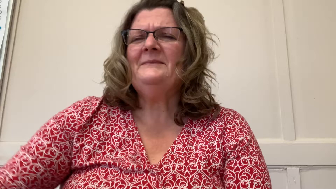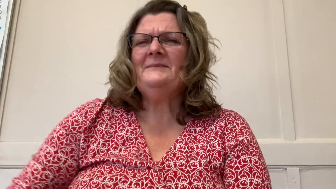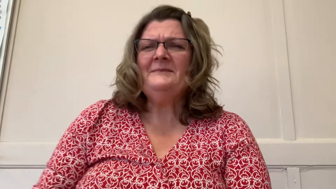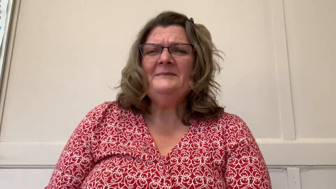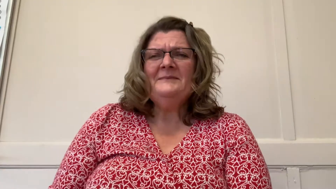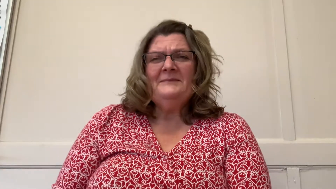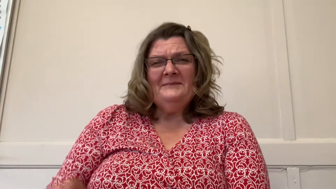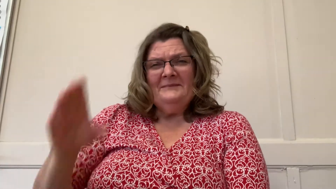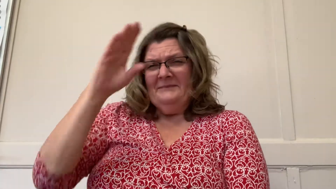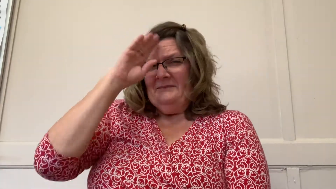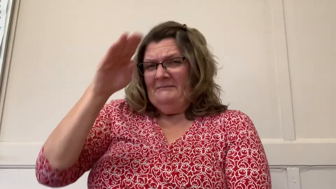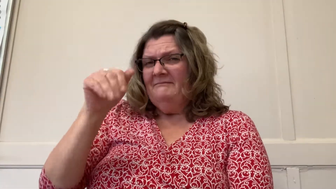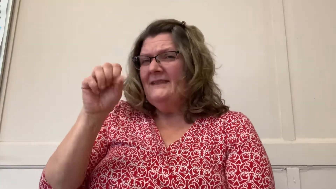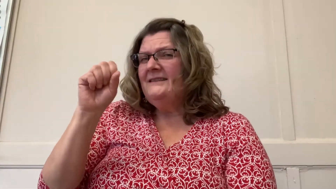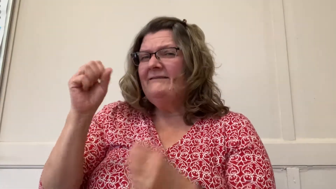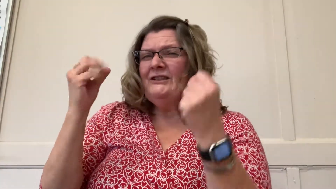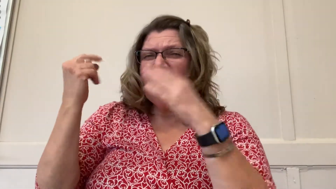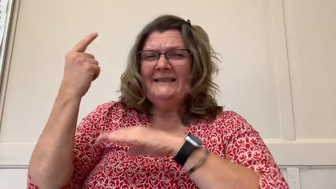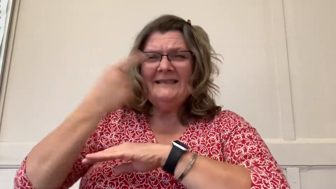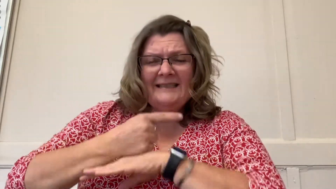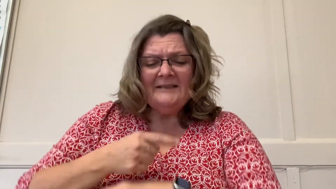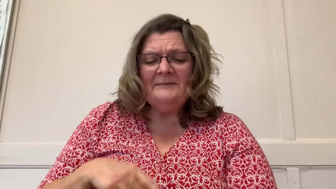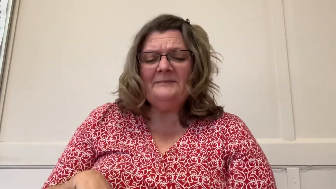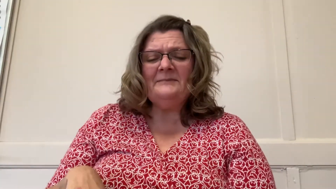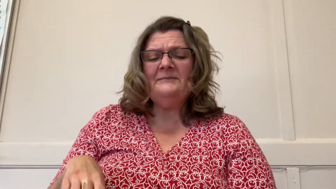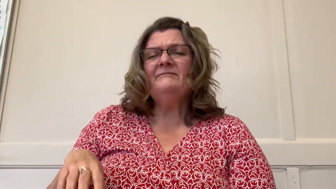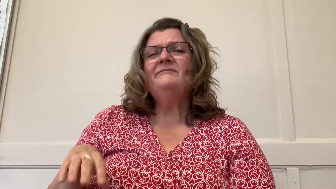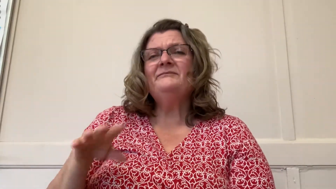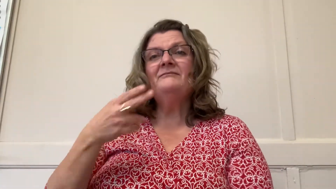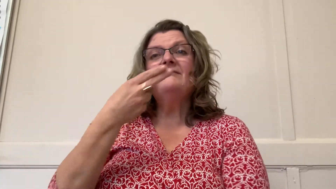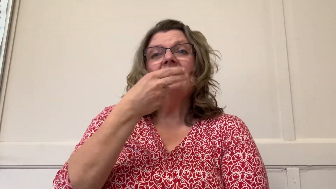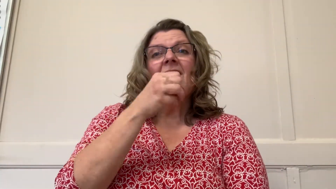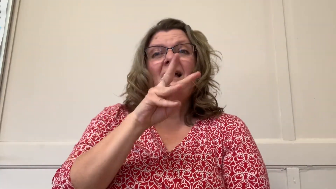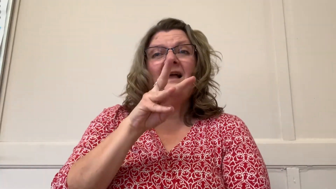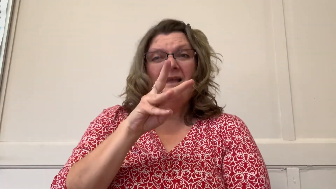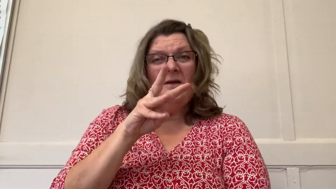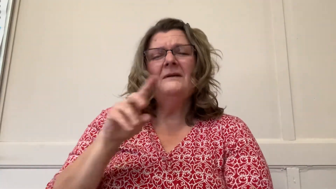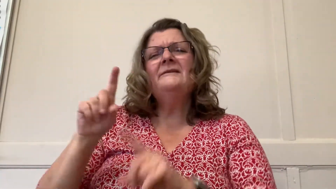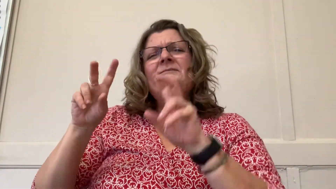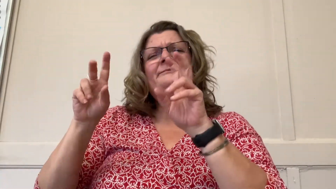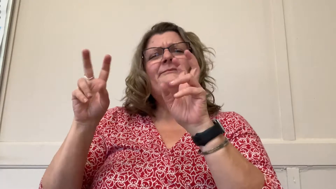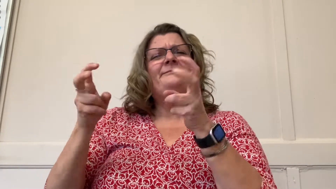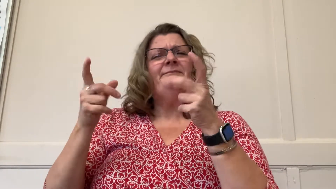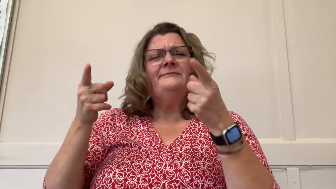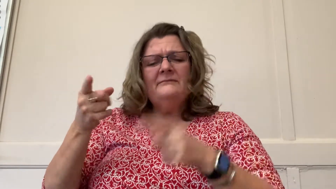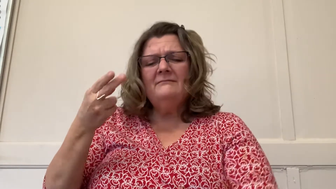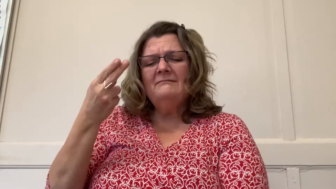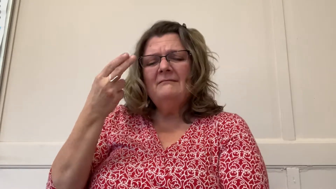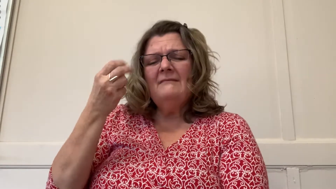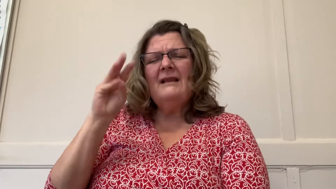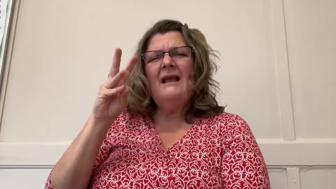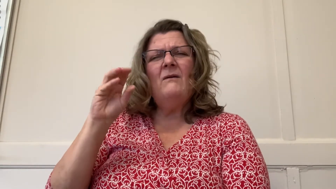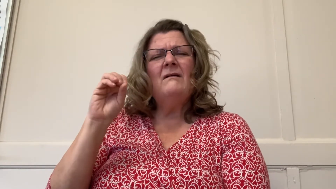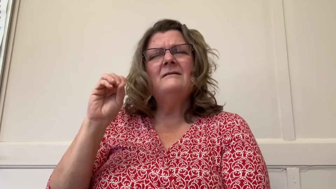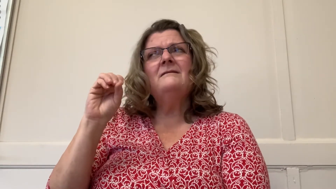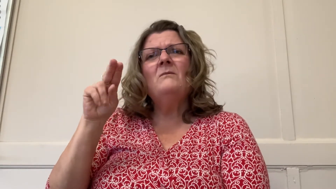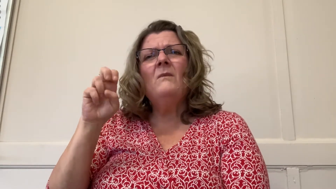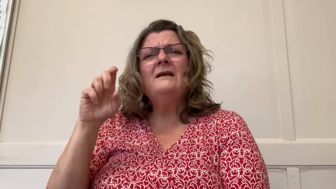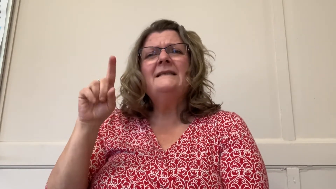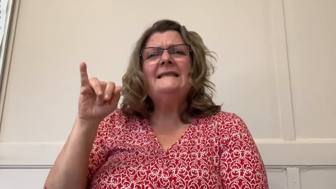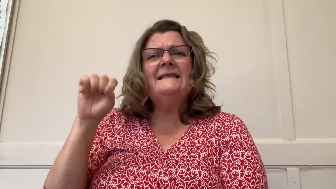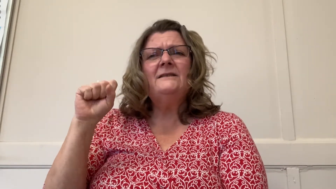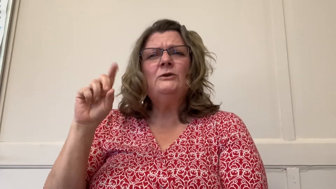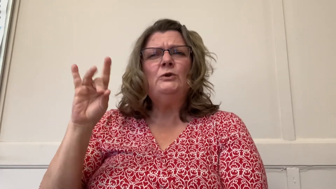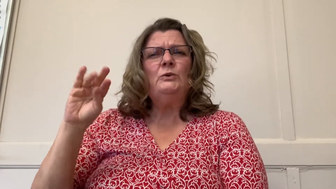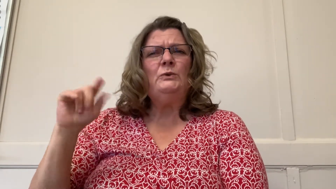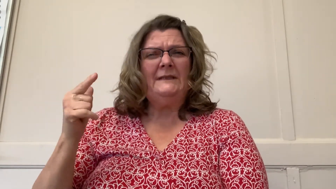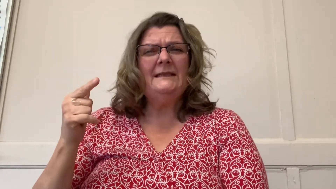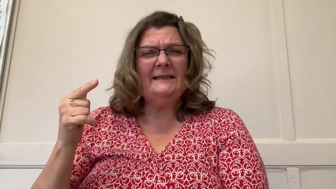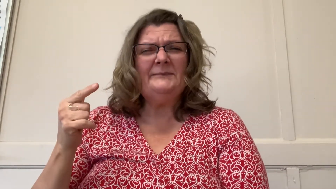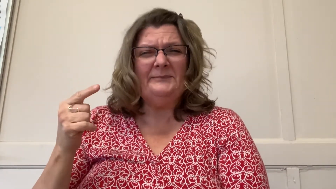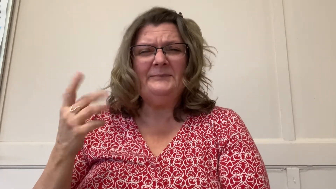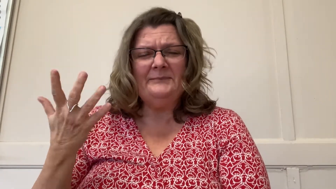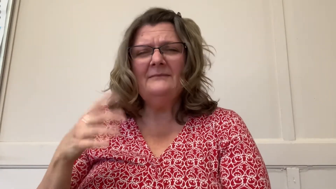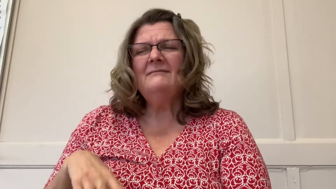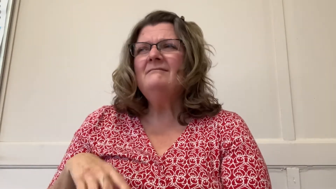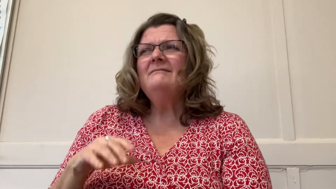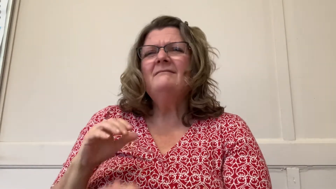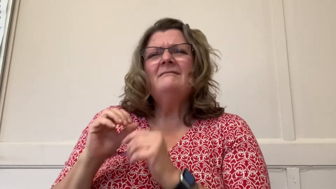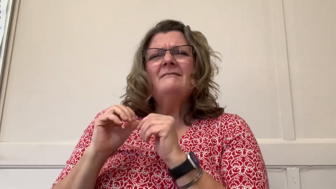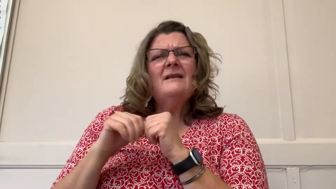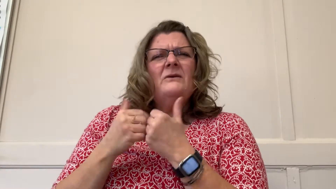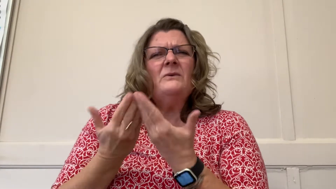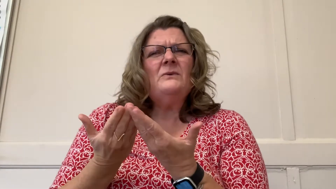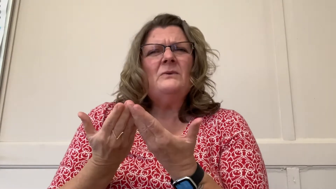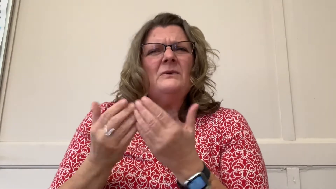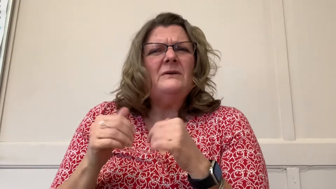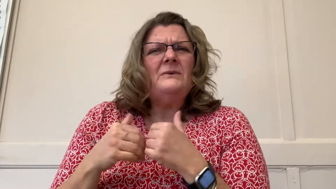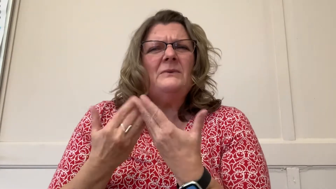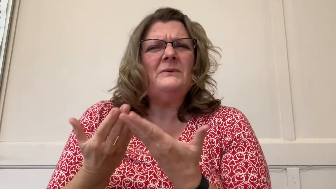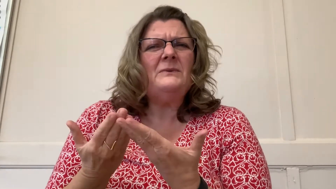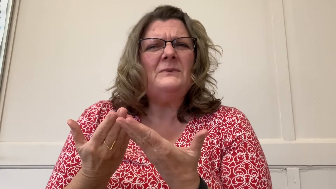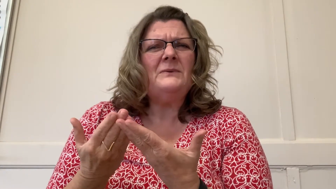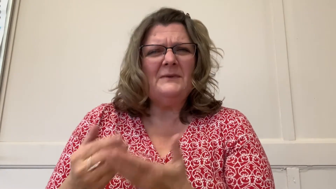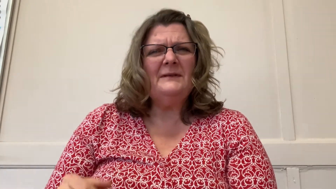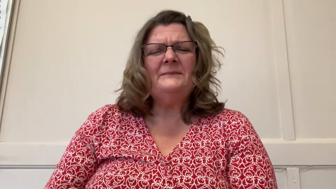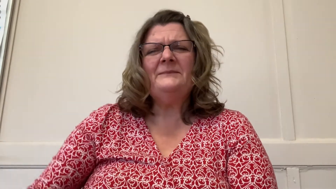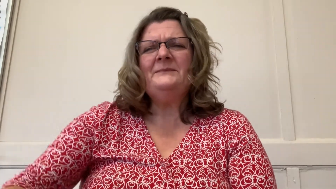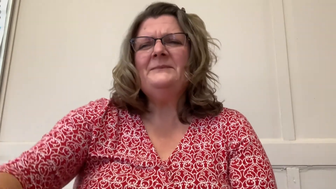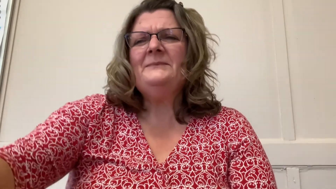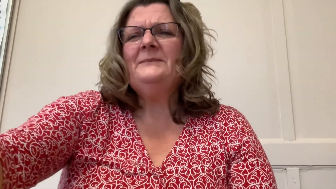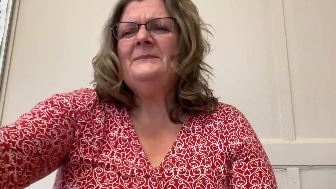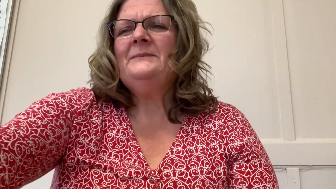How